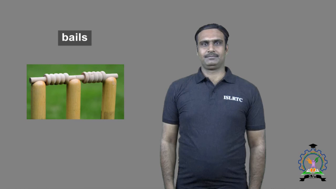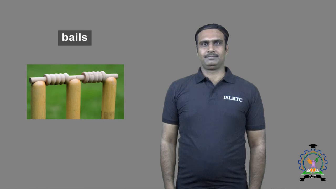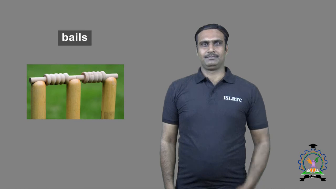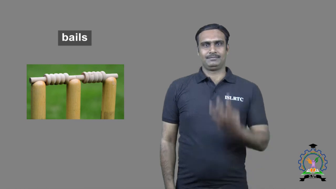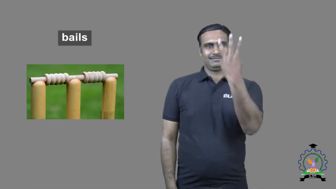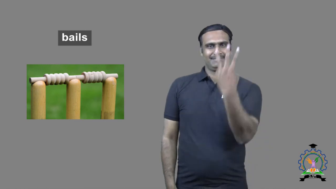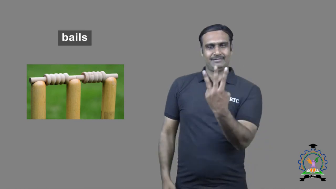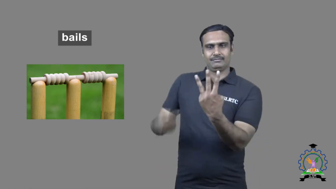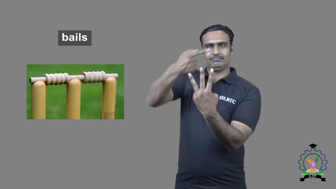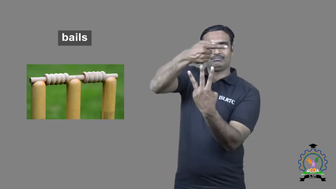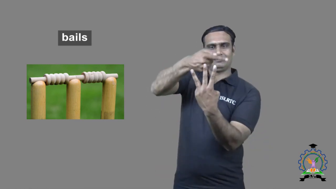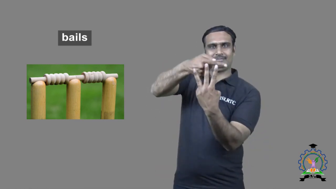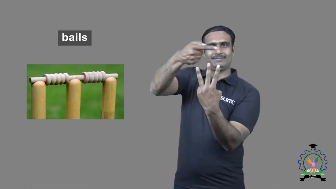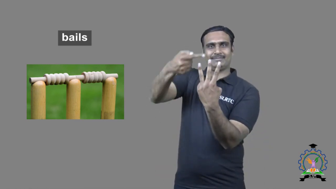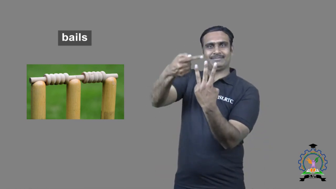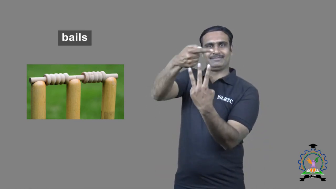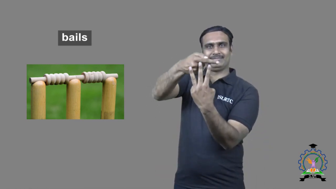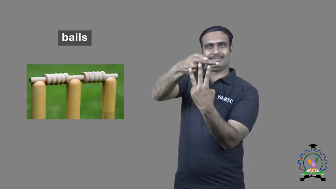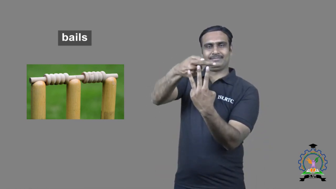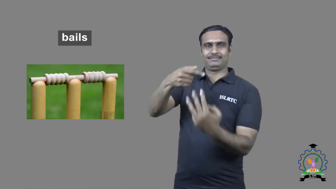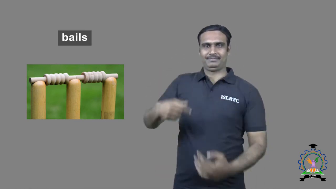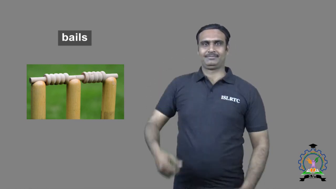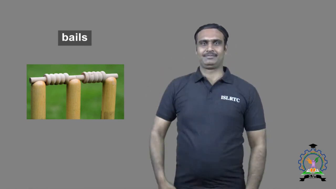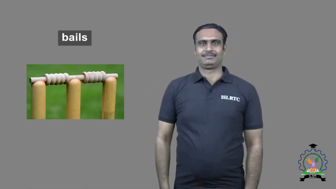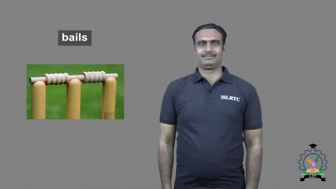bails